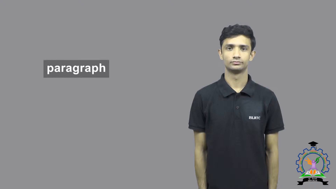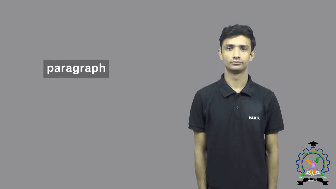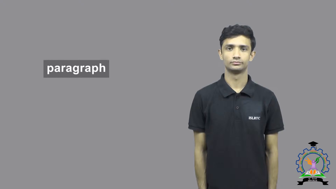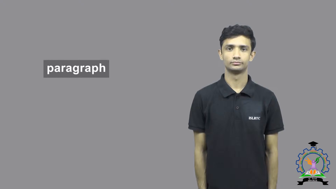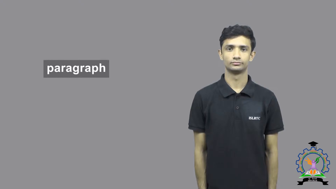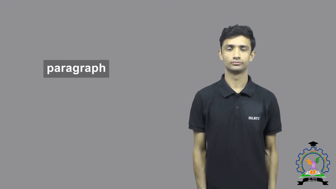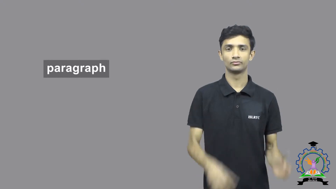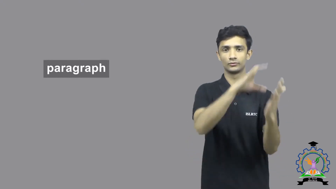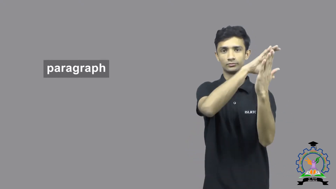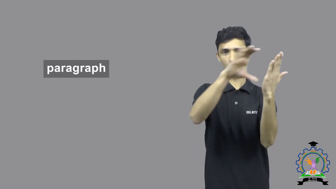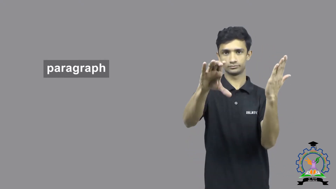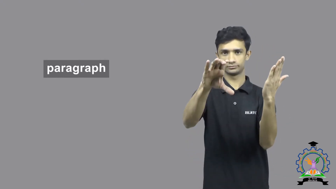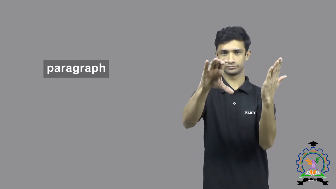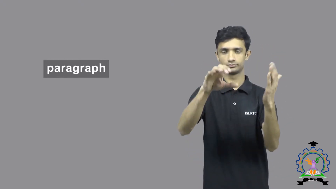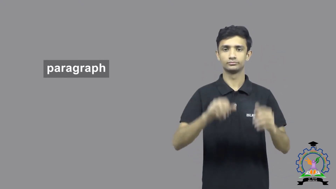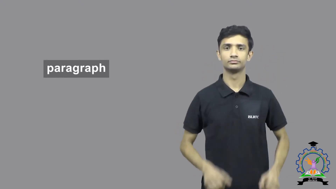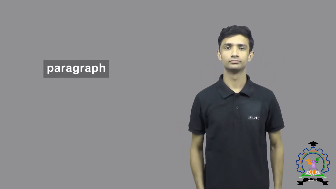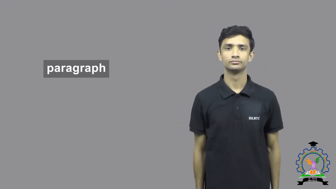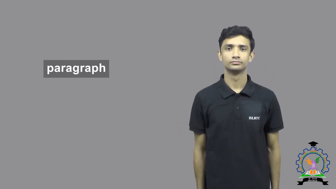paragraph